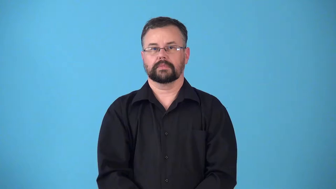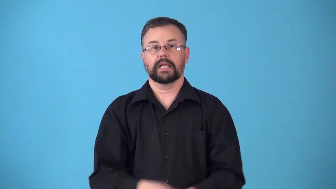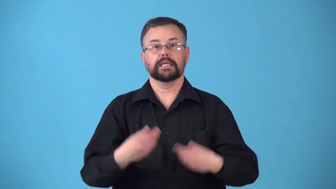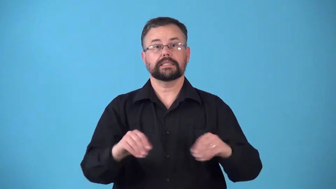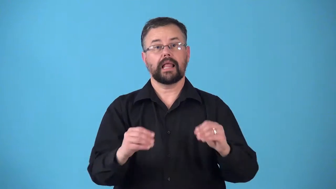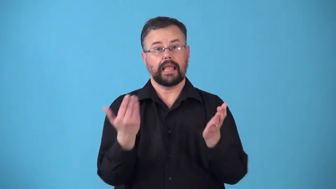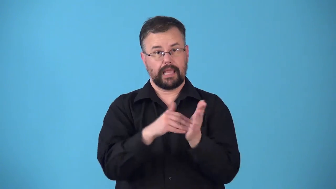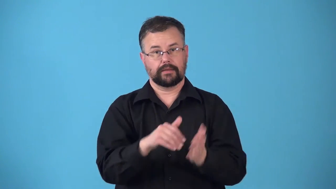resell